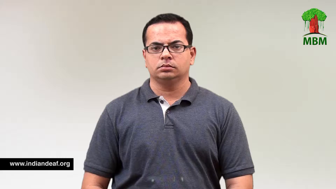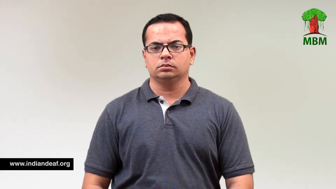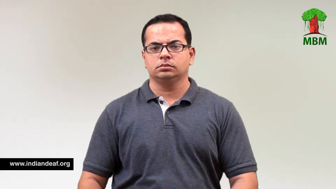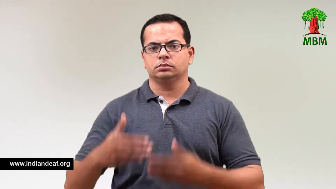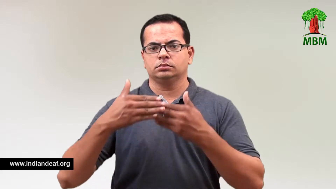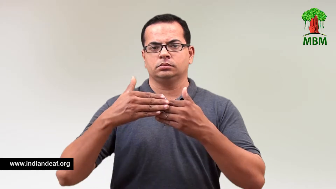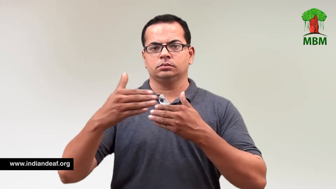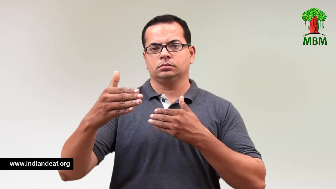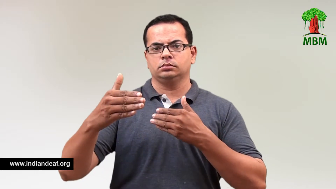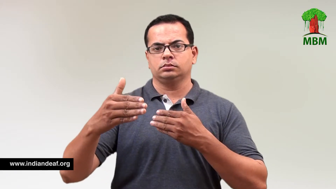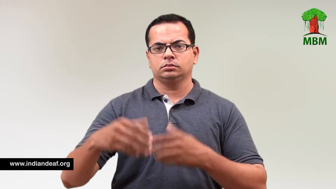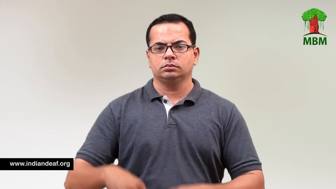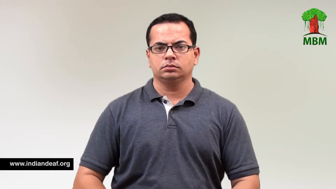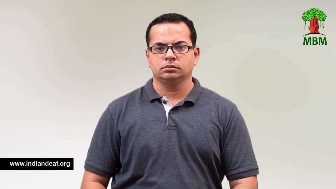Separate